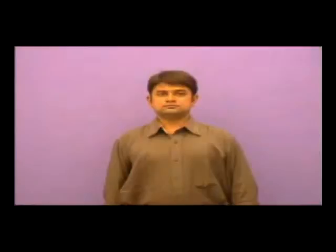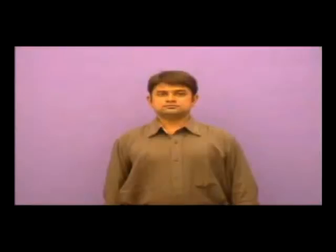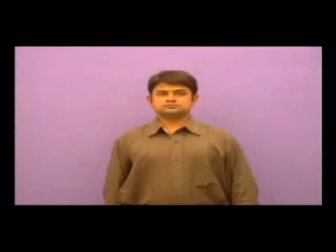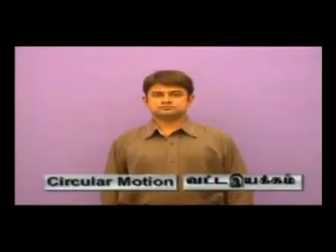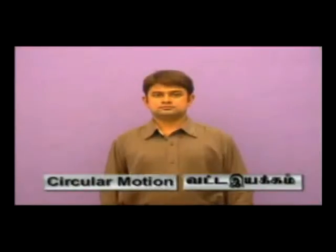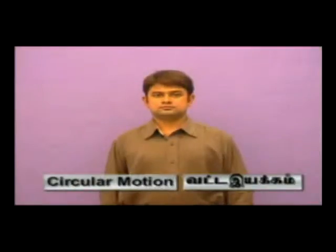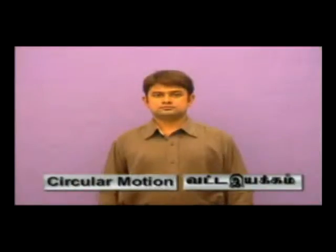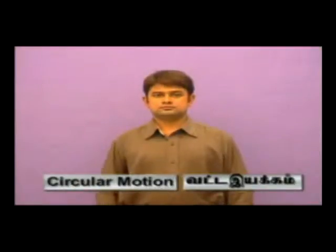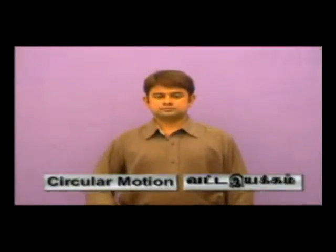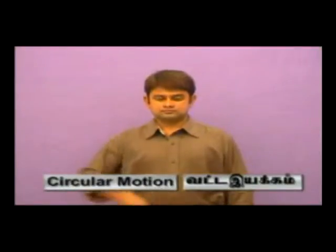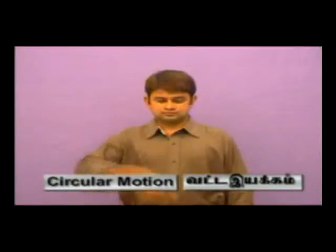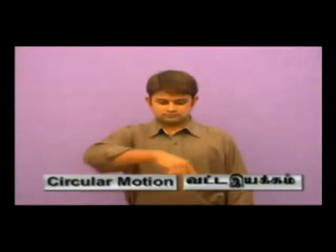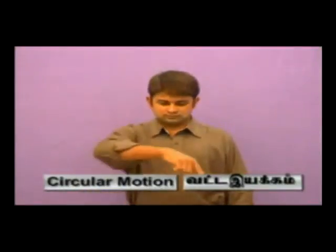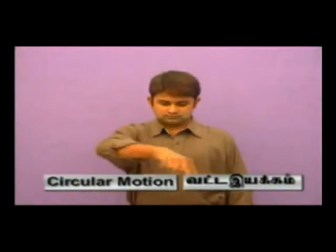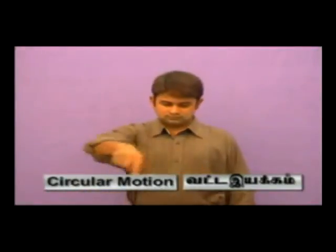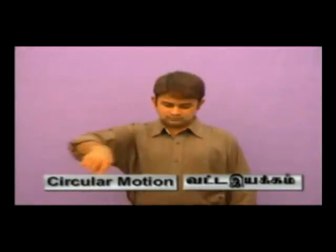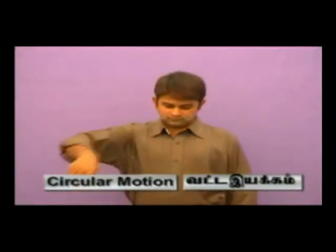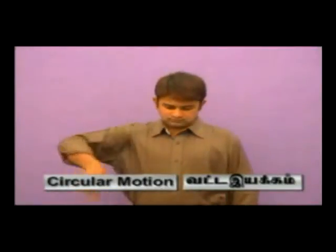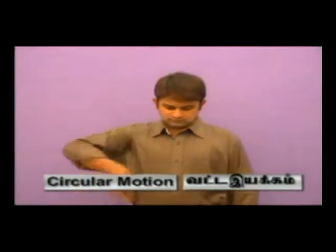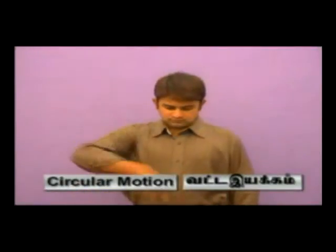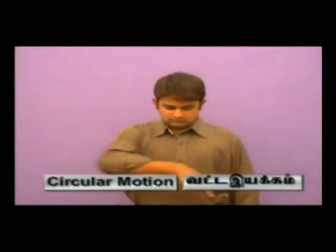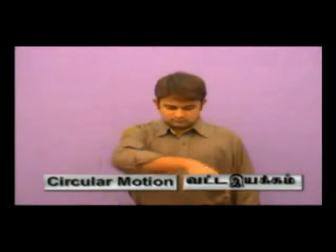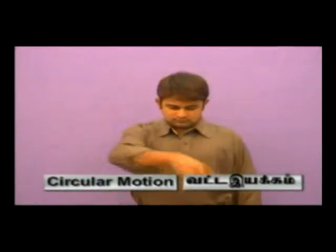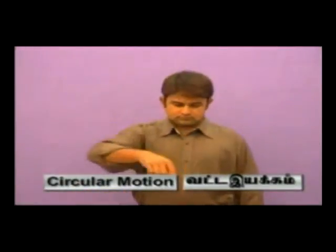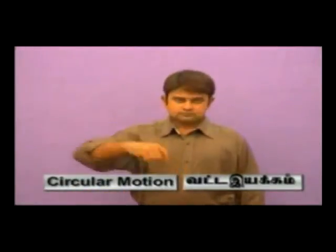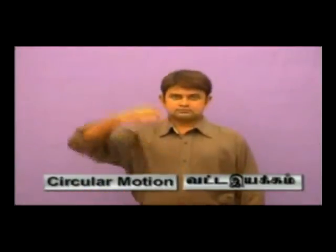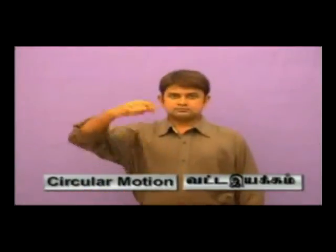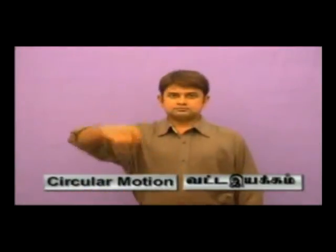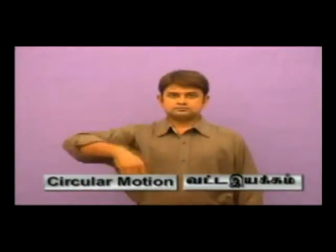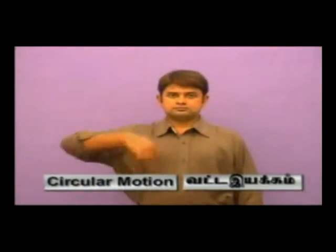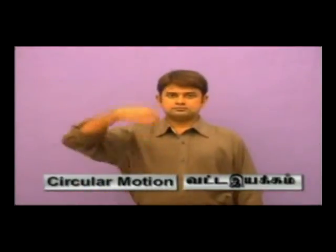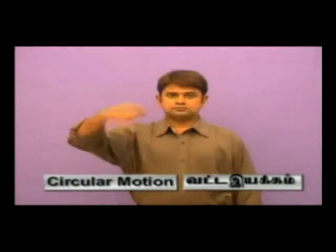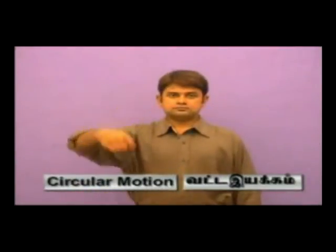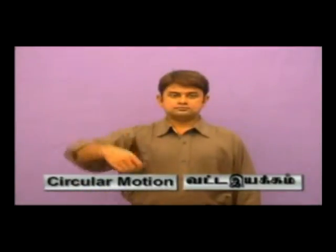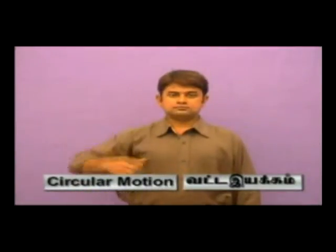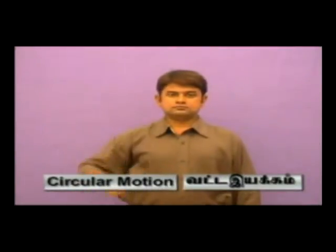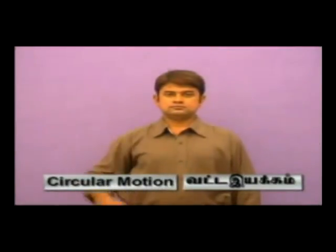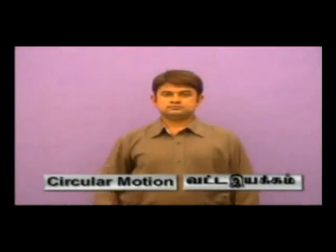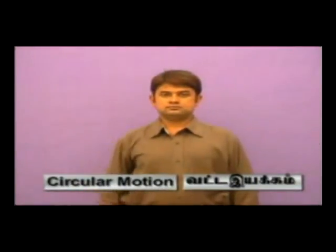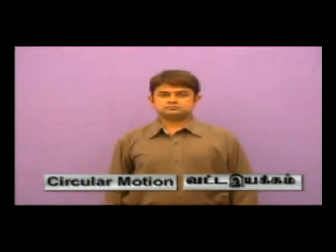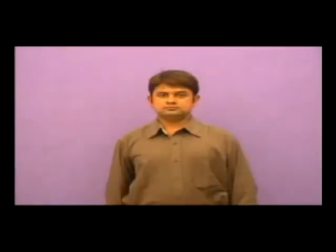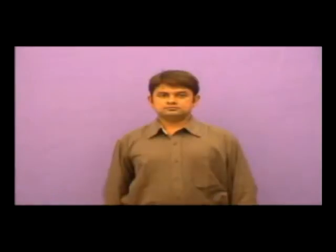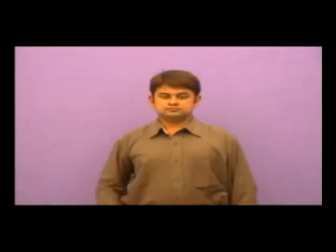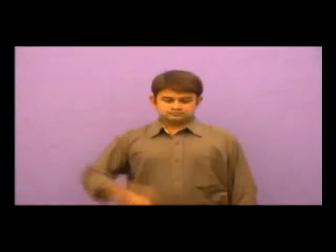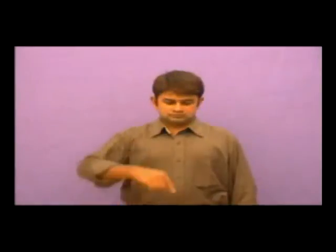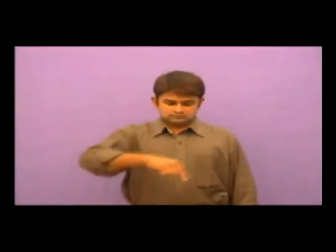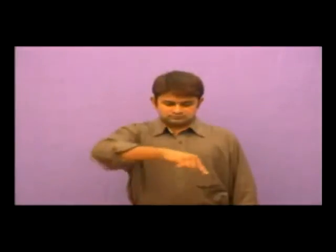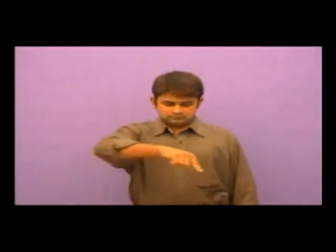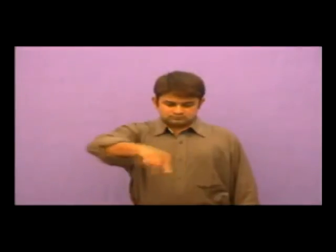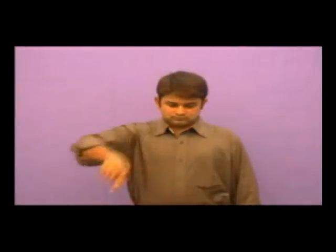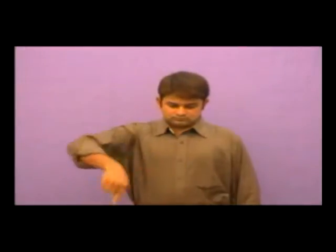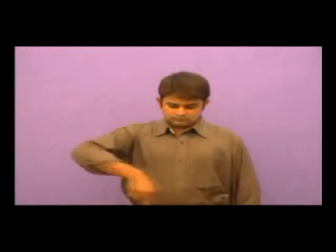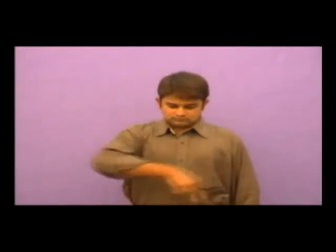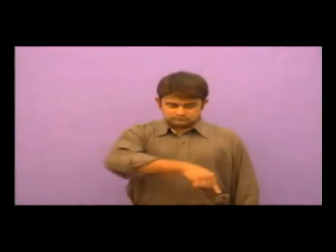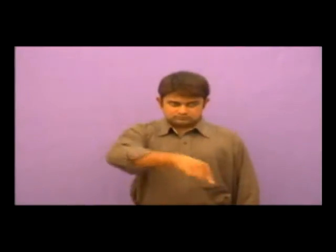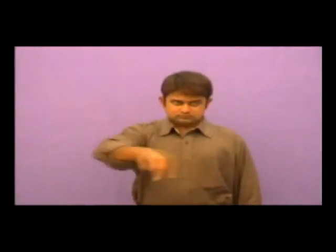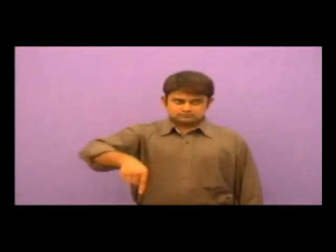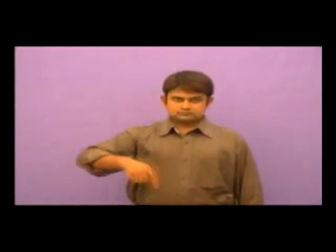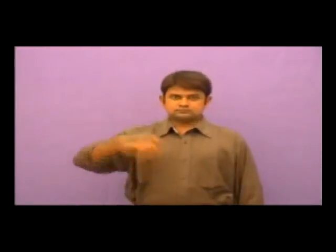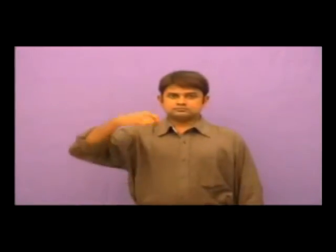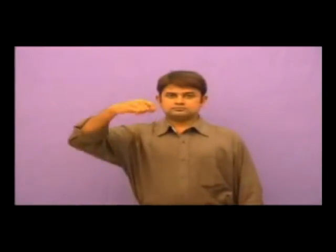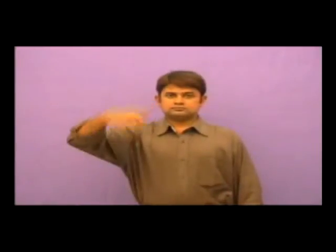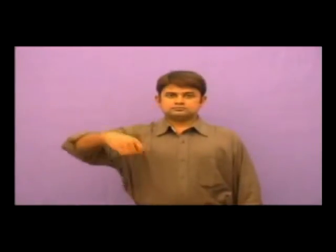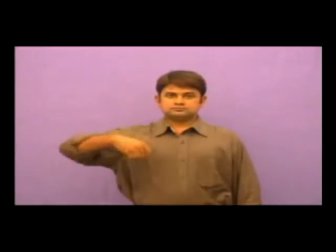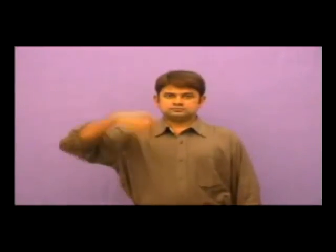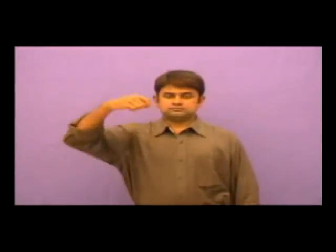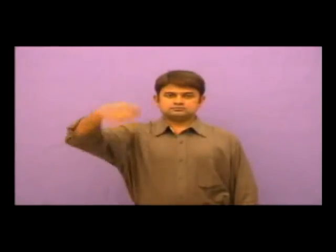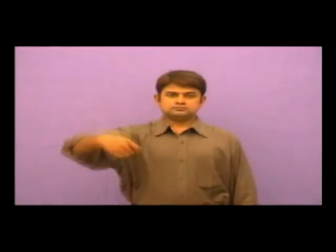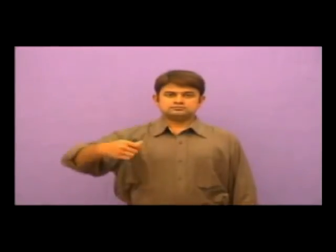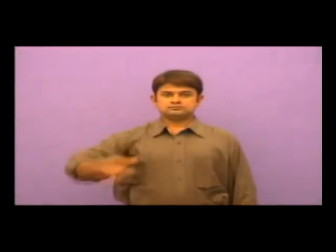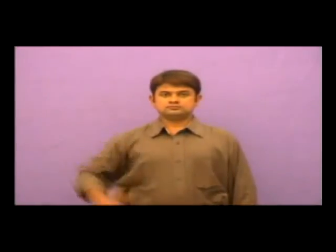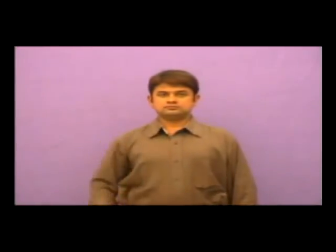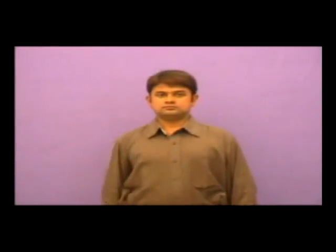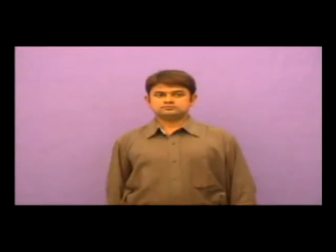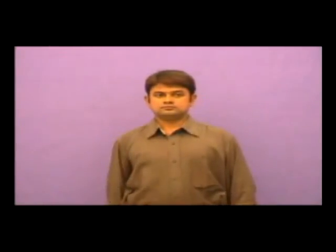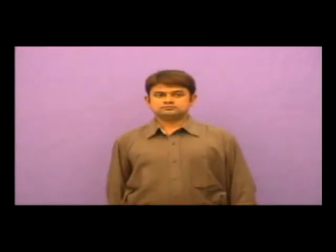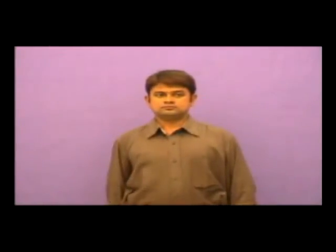Circular Motion